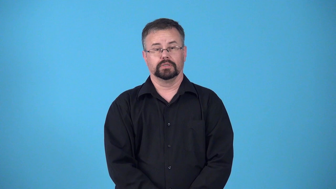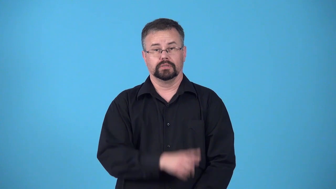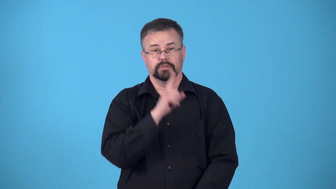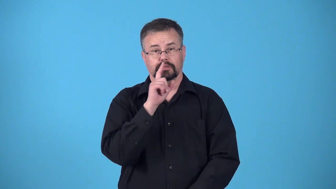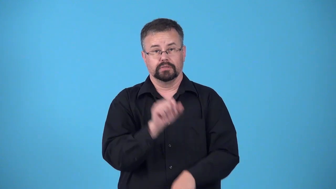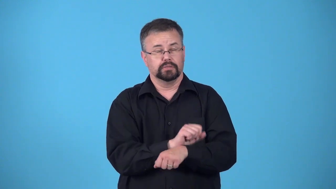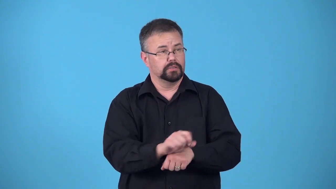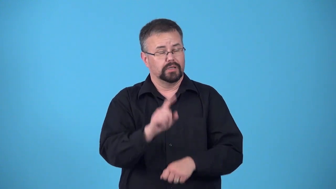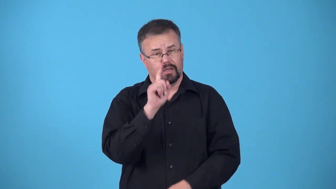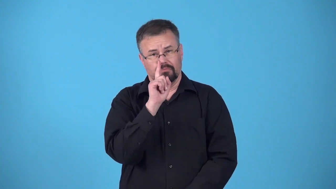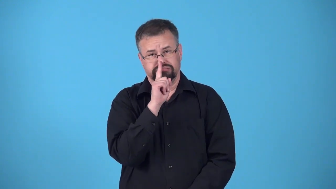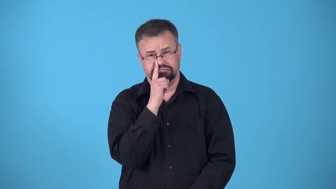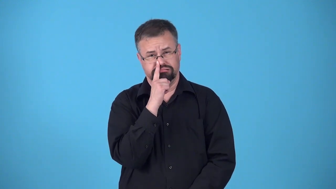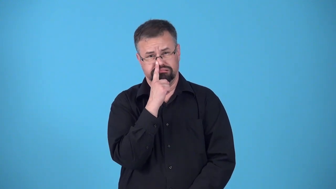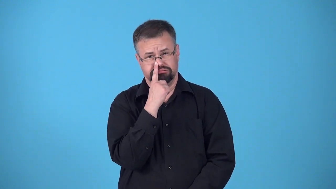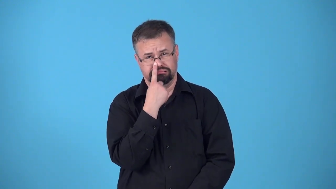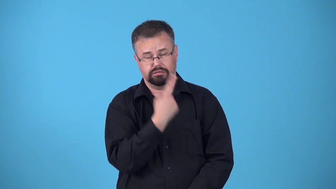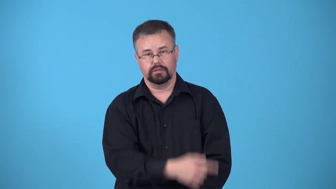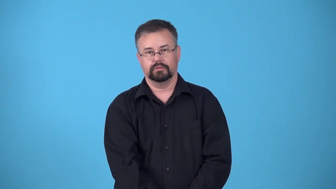watch grass grow